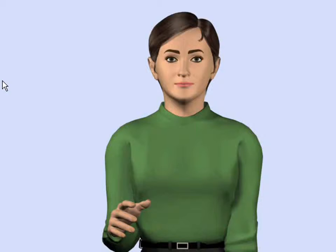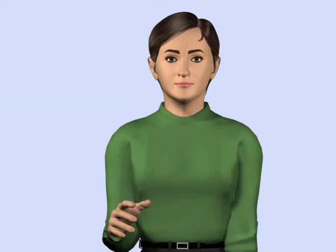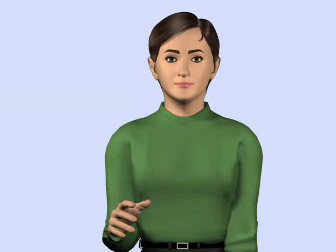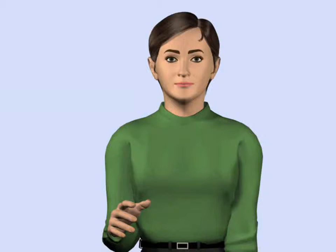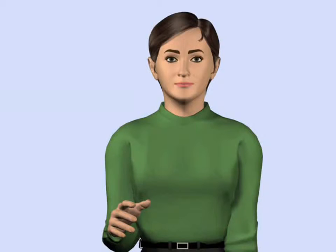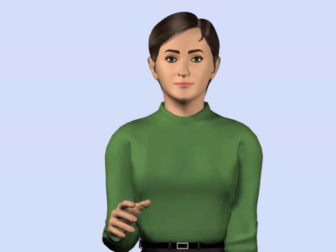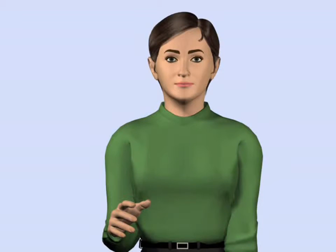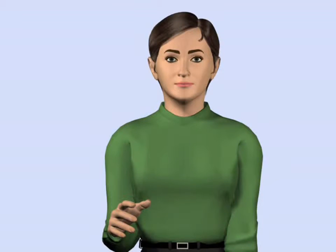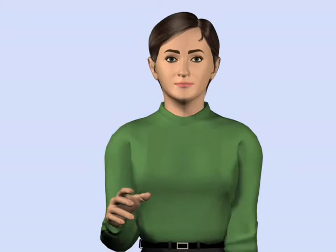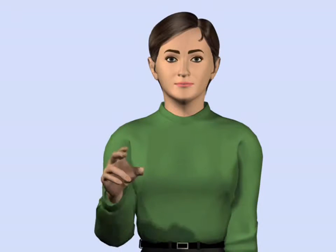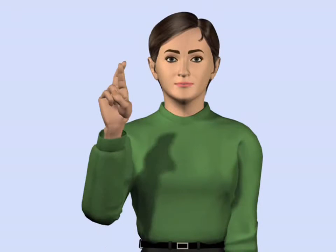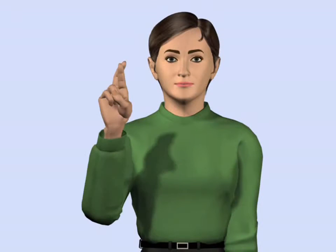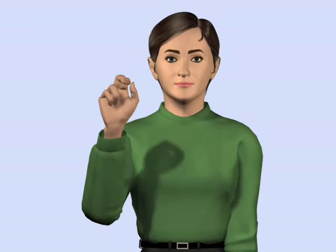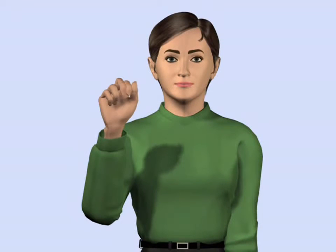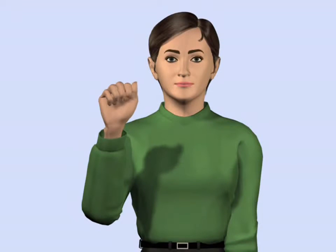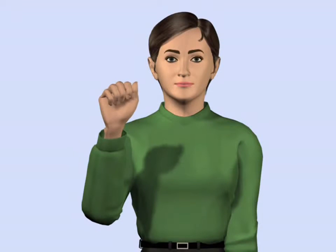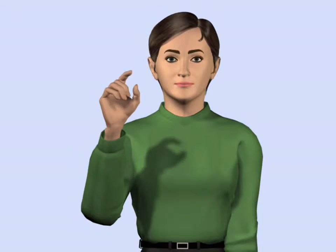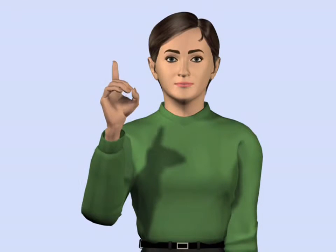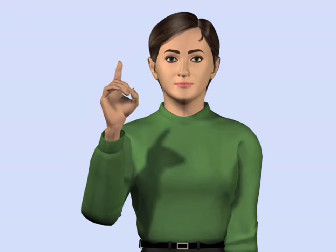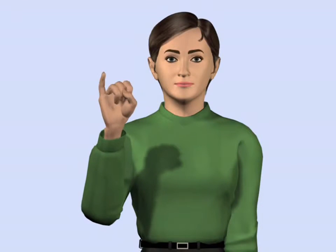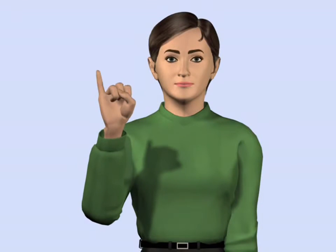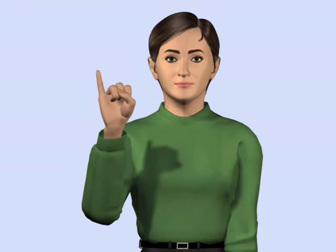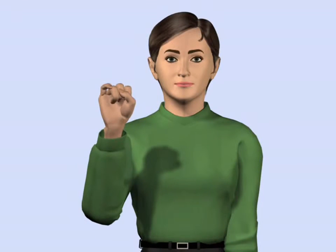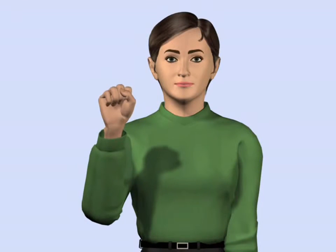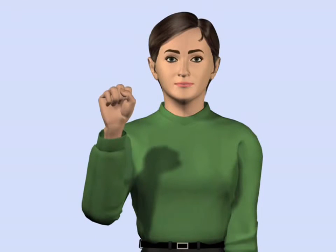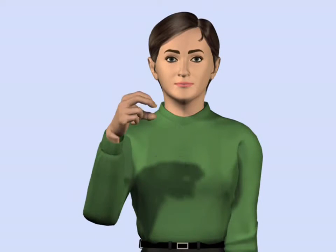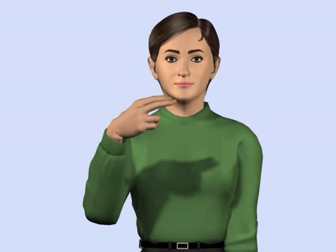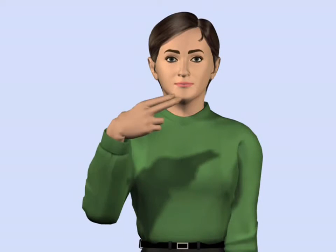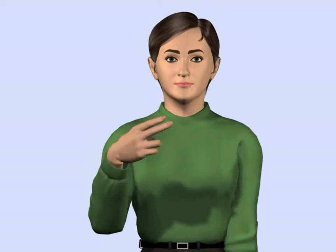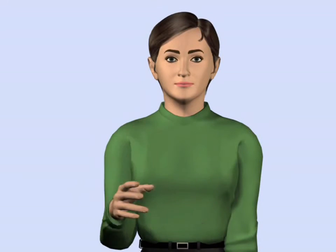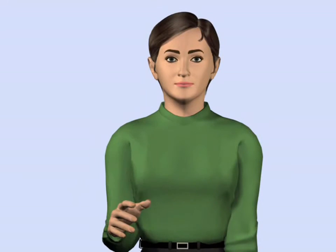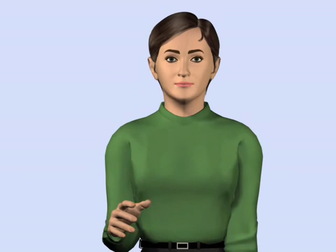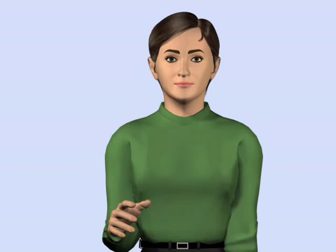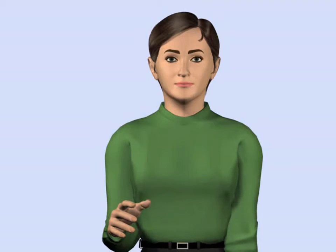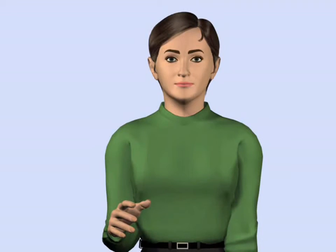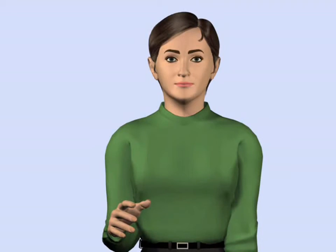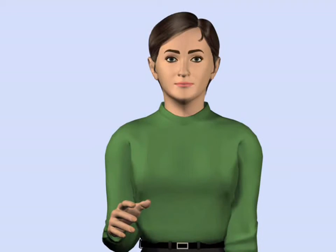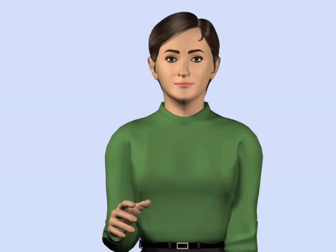radish